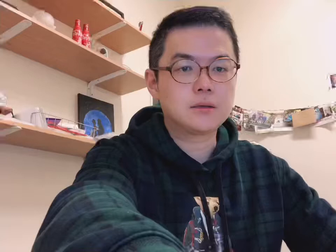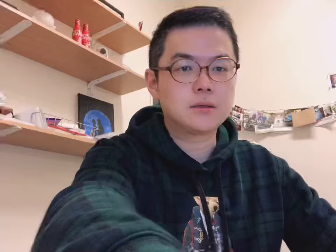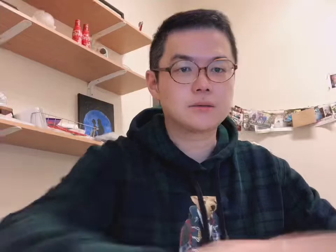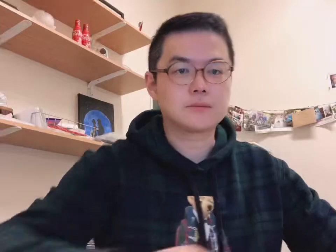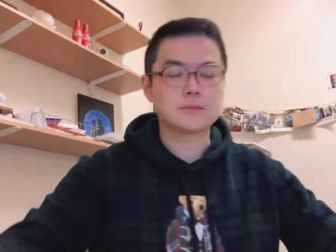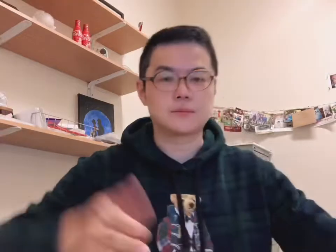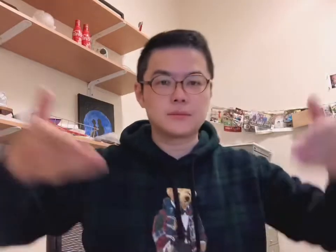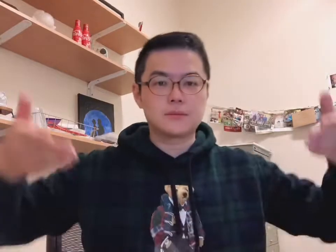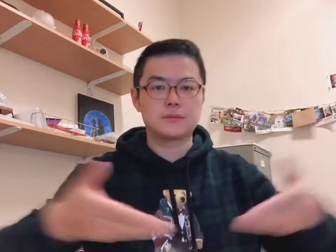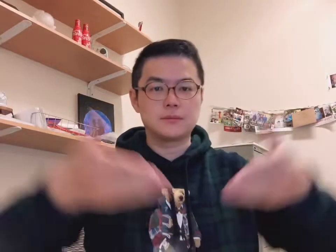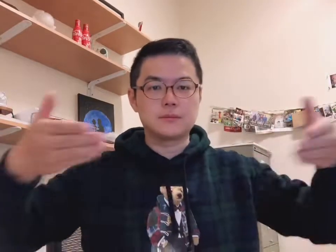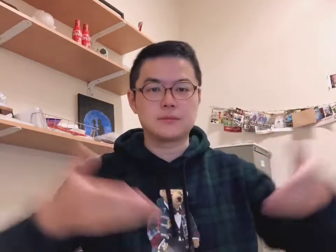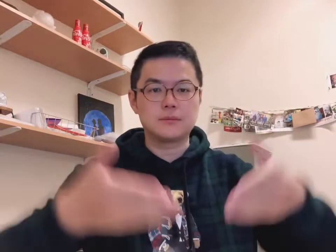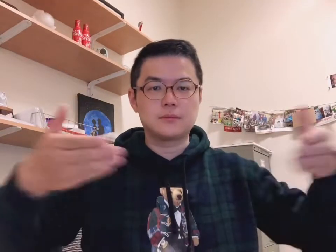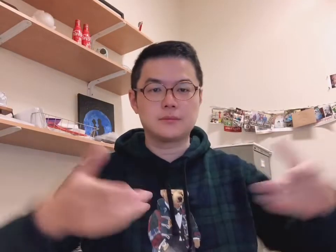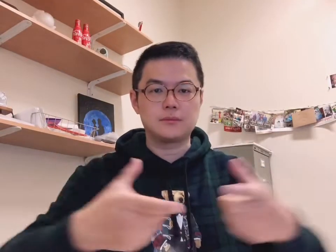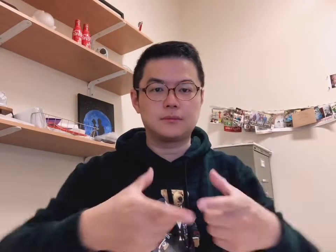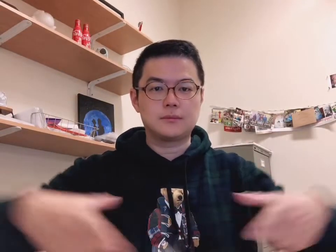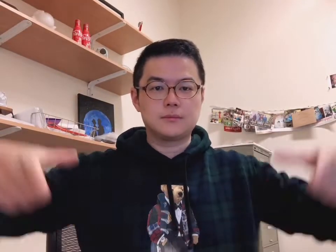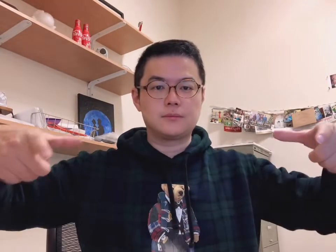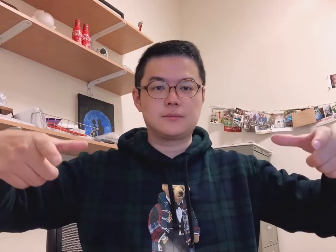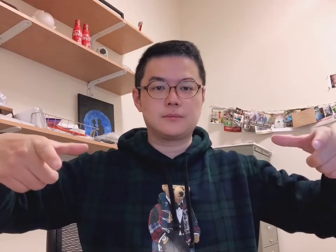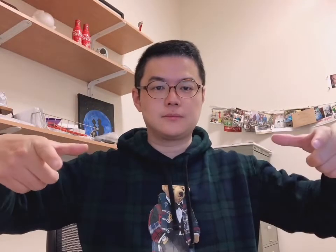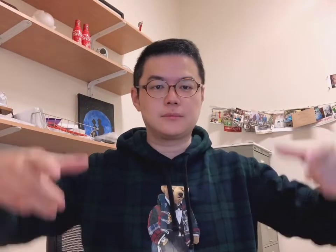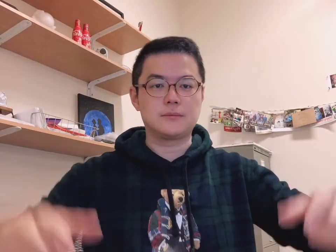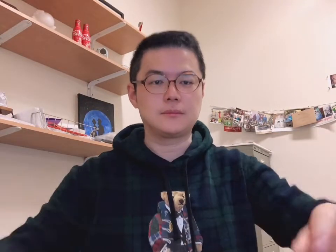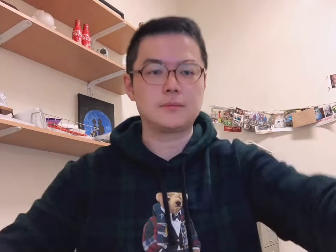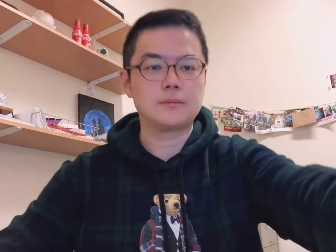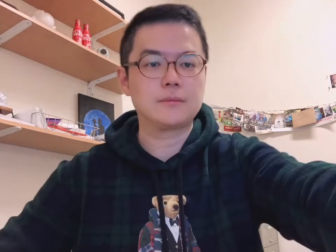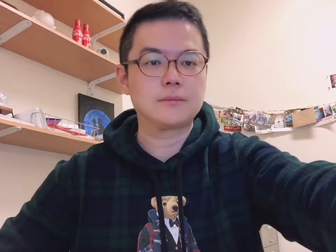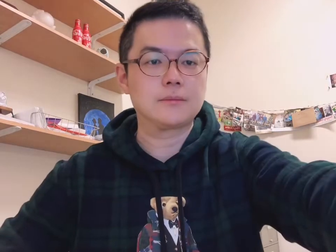Wok